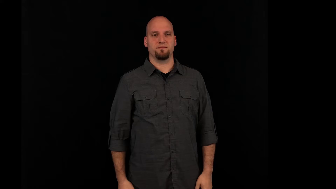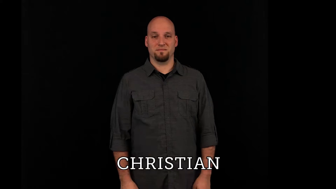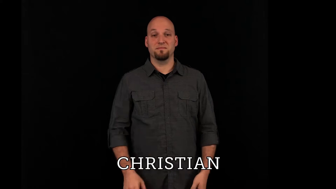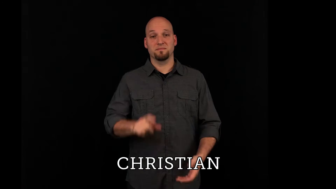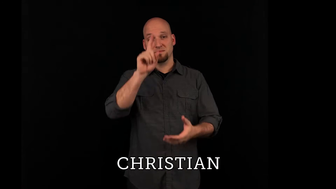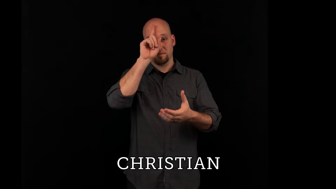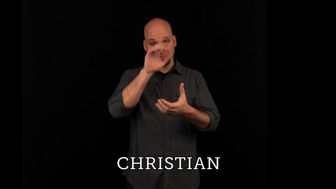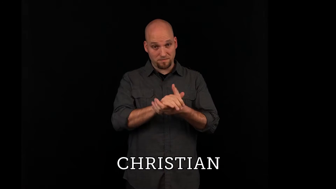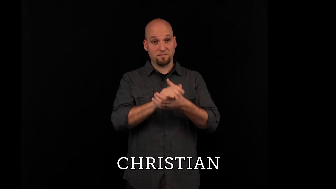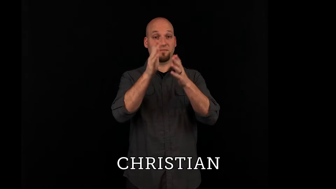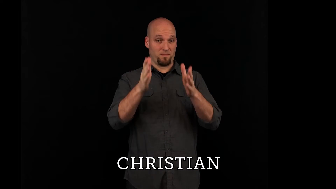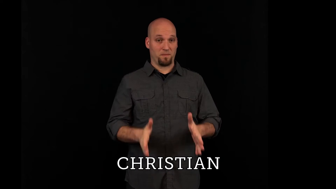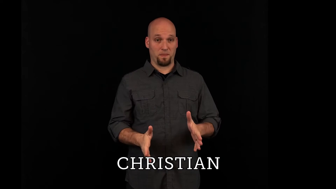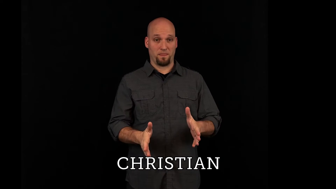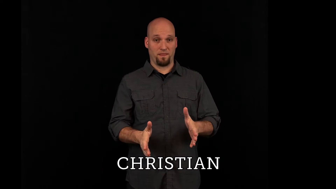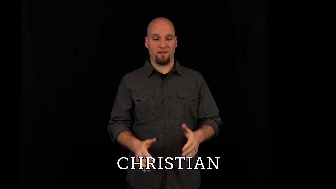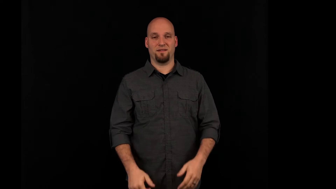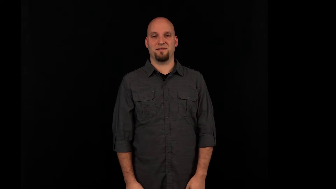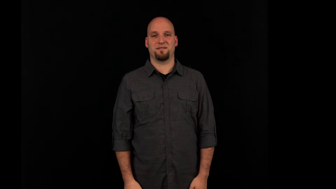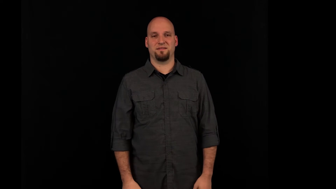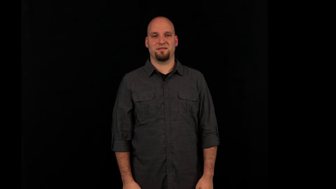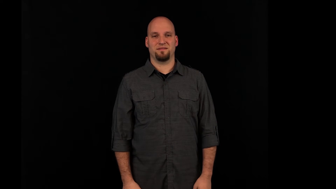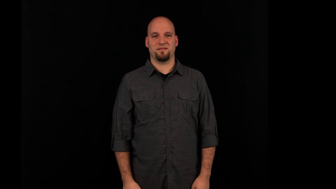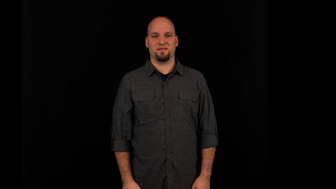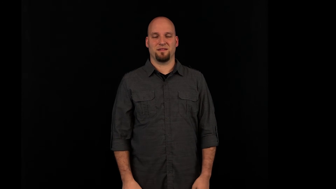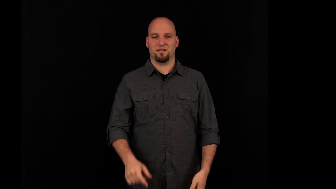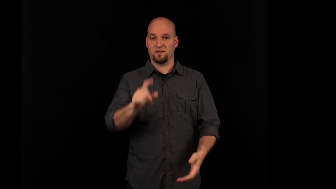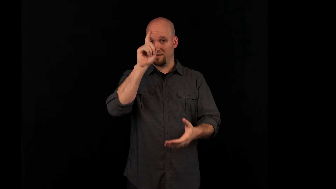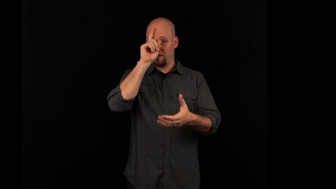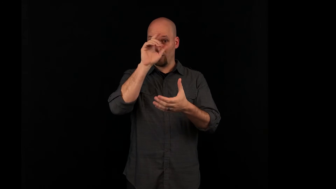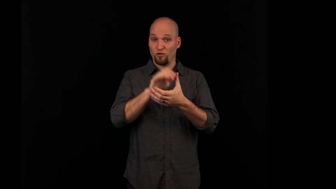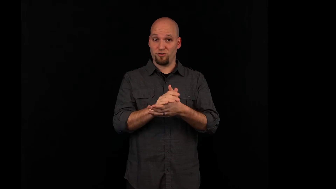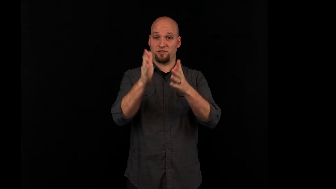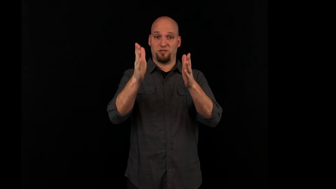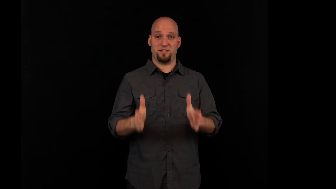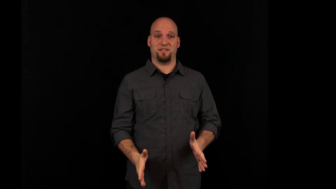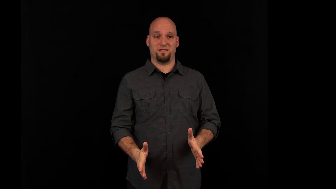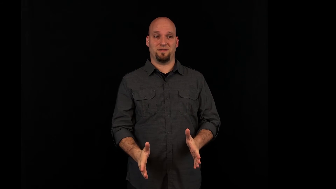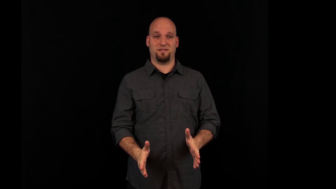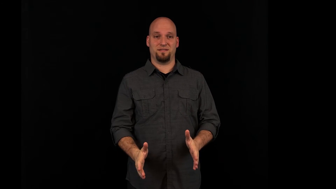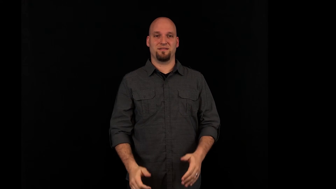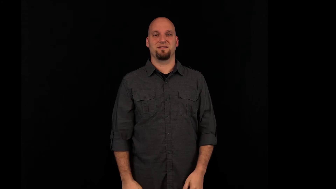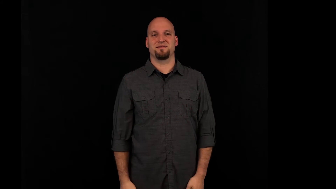Christian